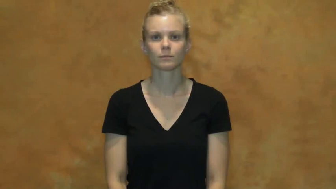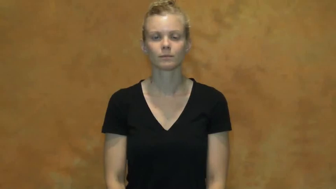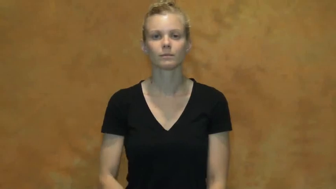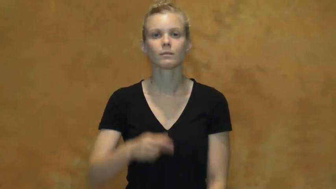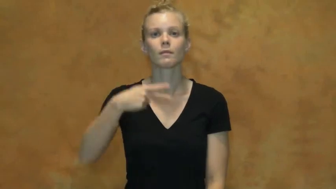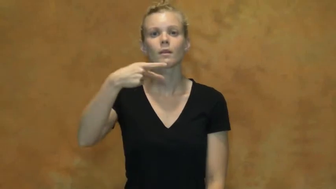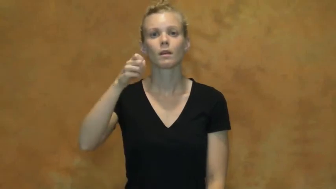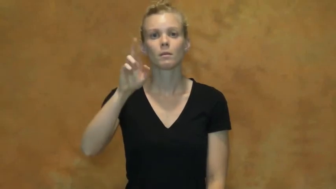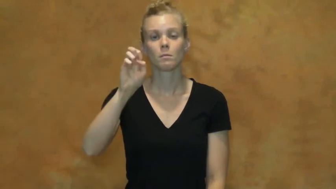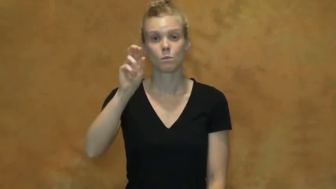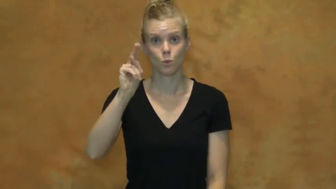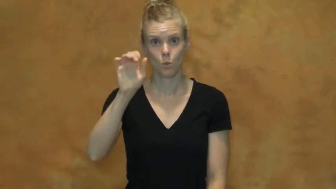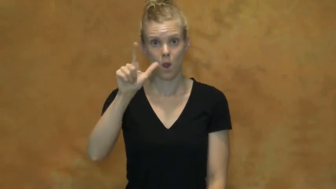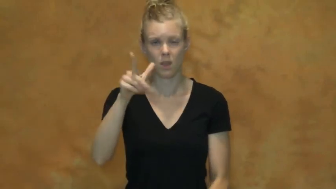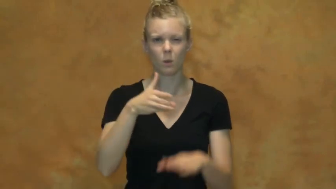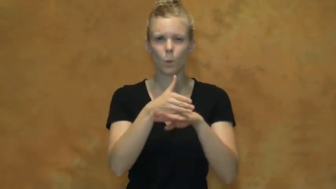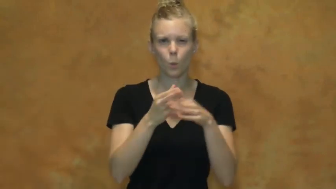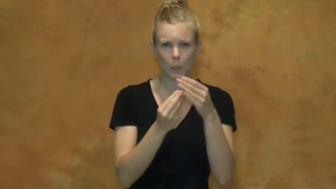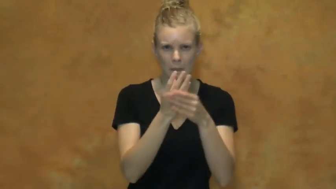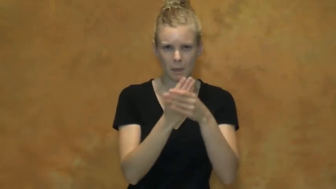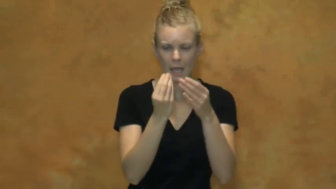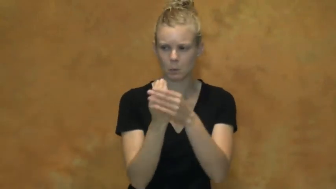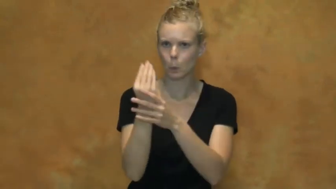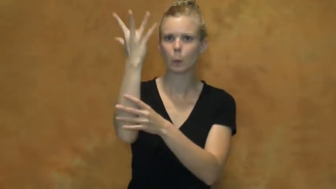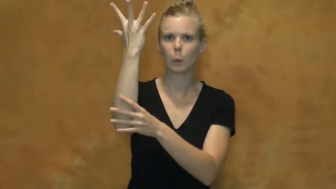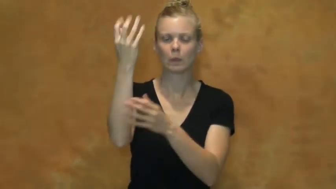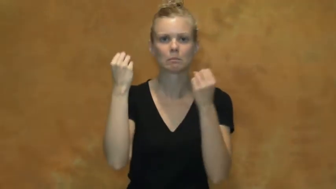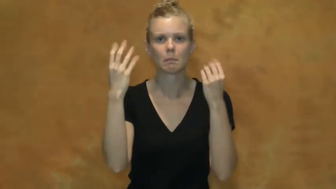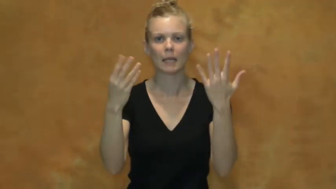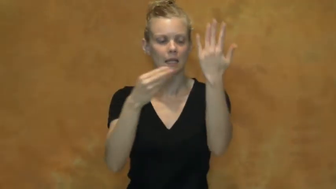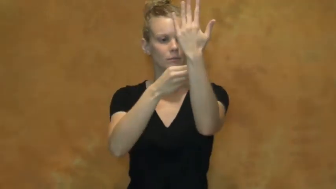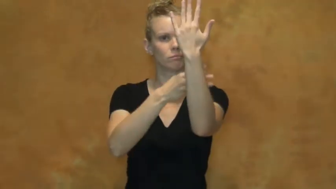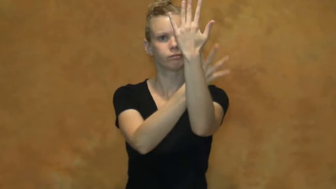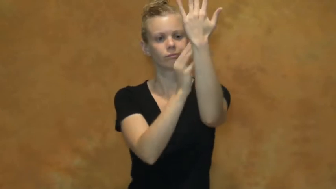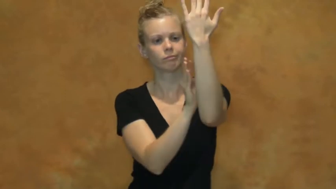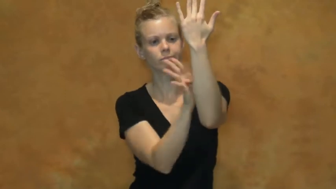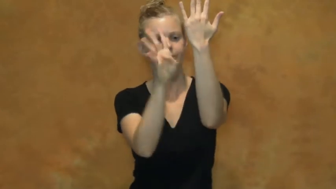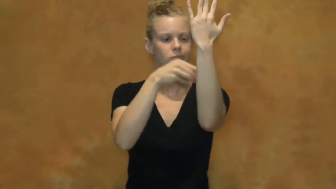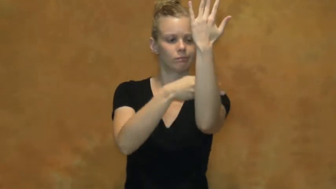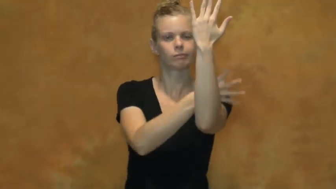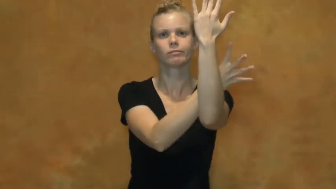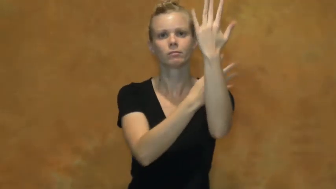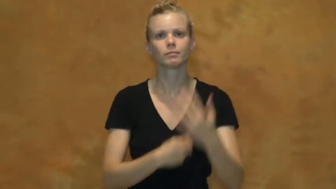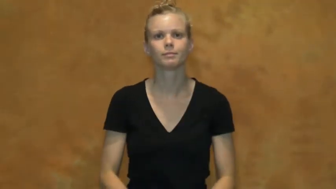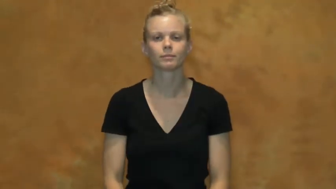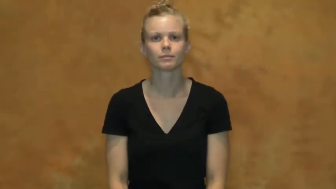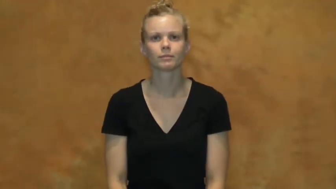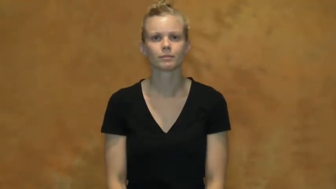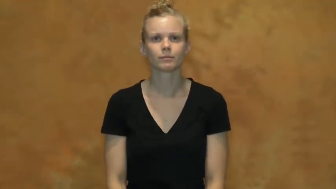tree